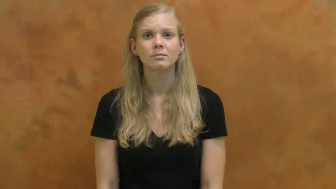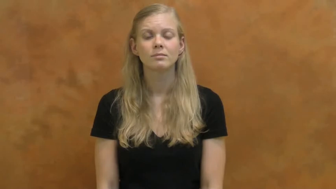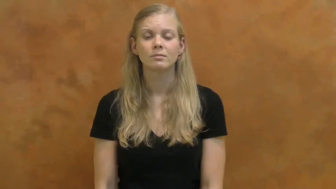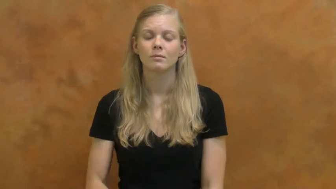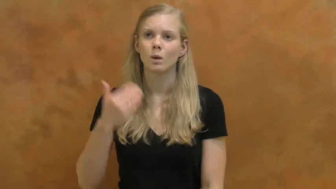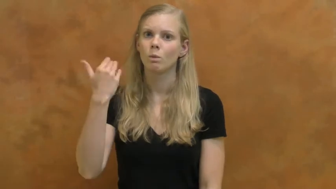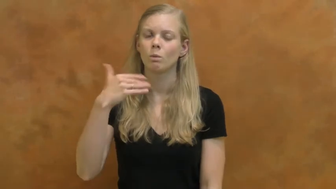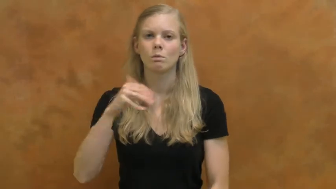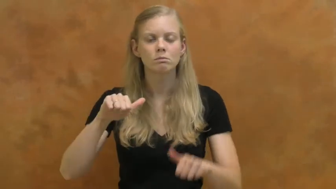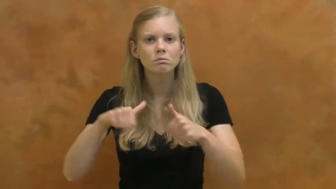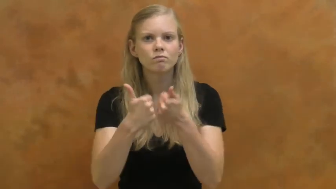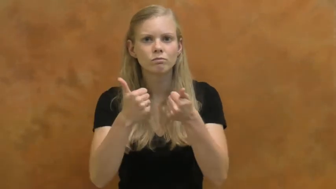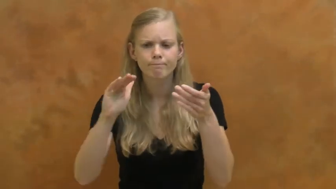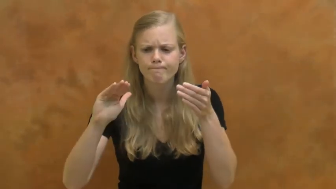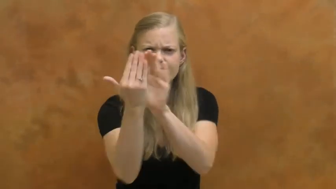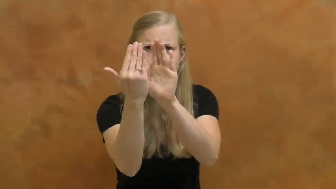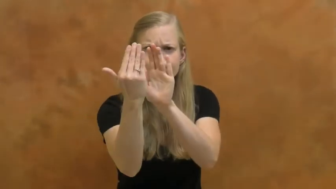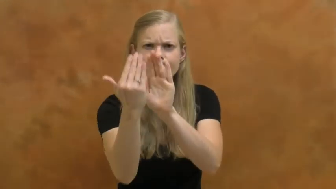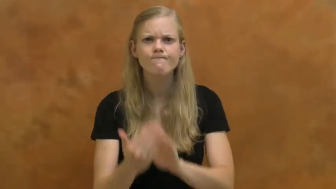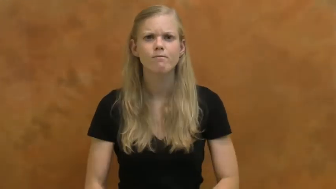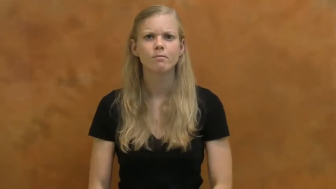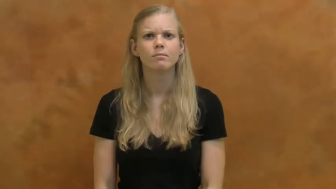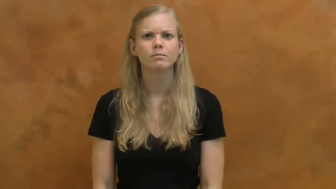confrontation